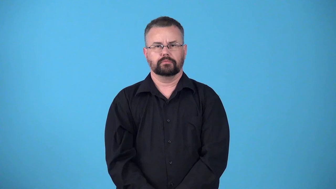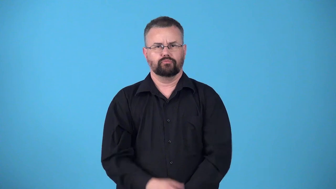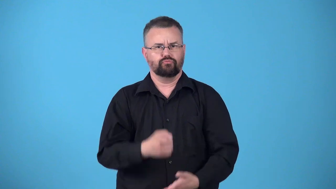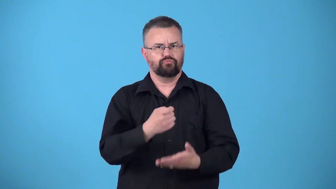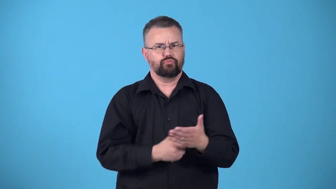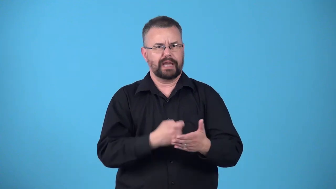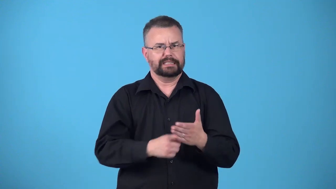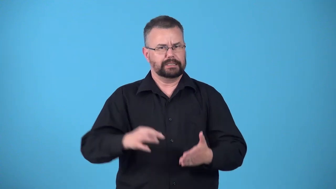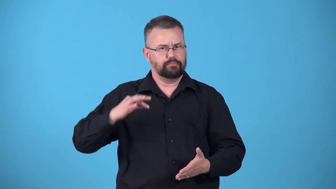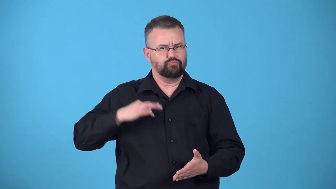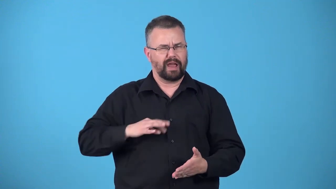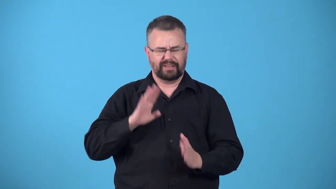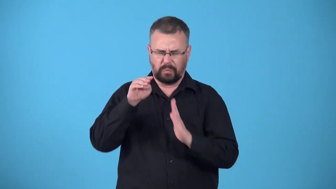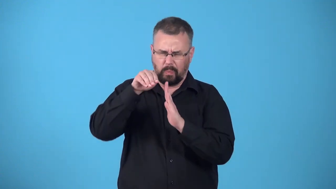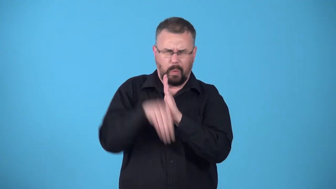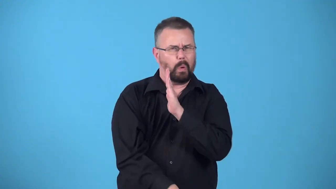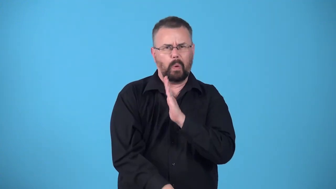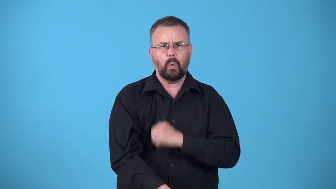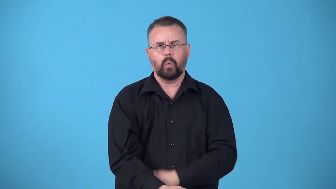bottom fell out